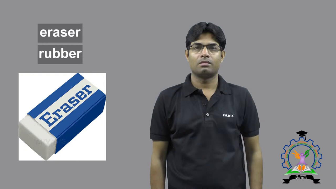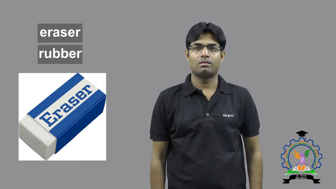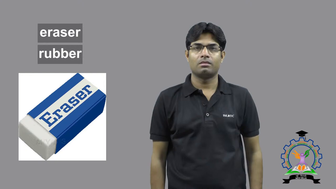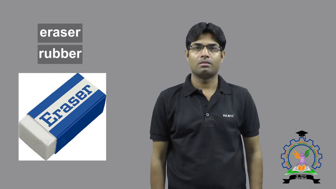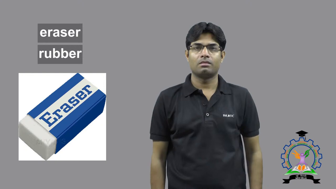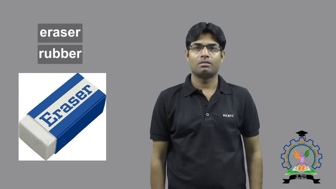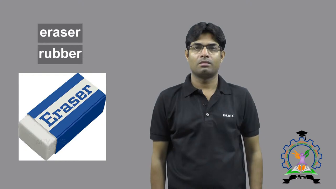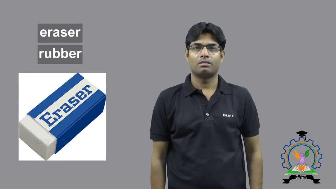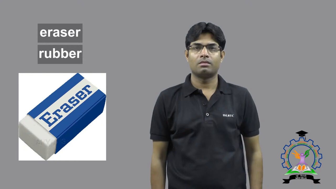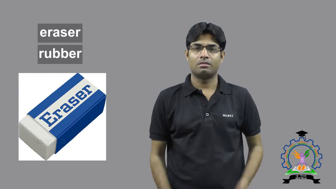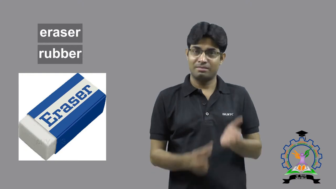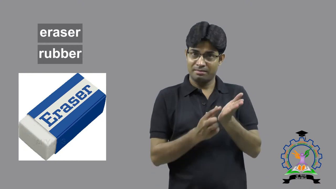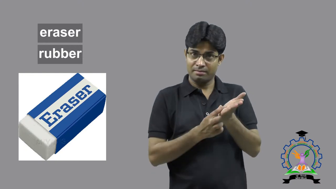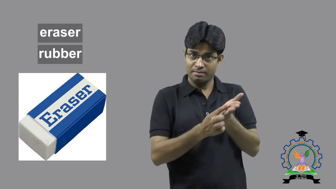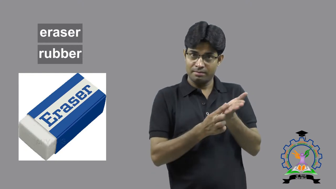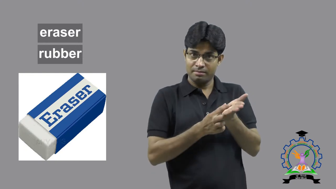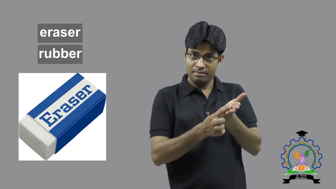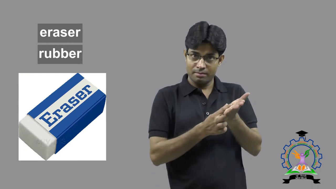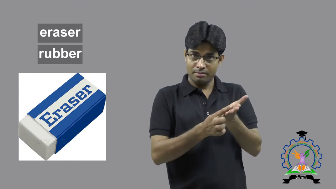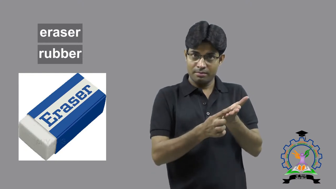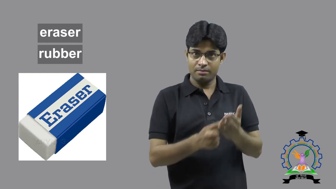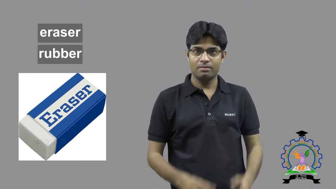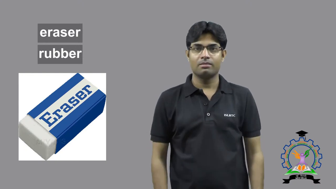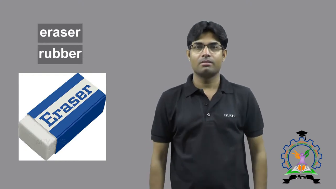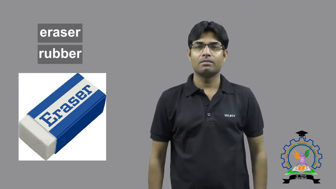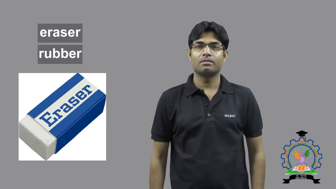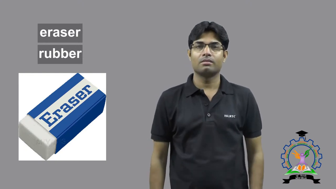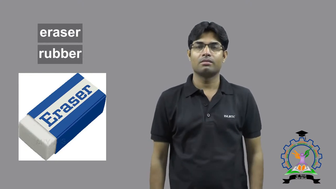eraser, rubber